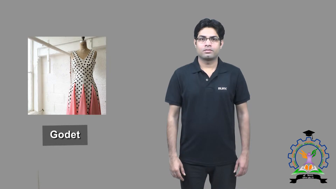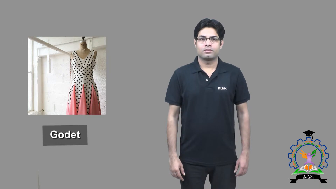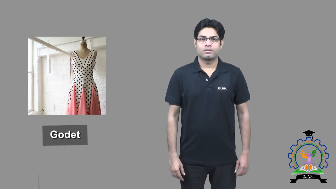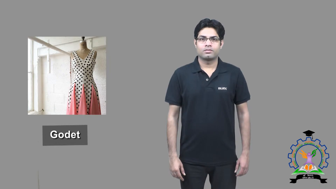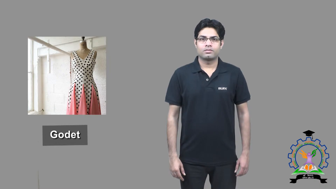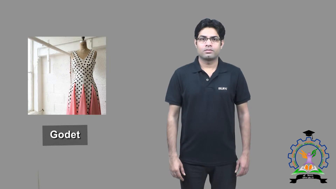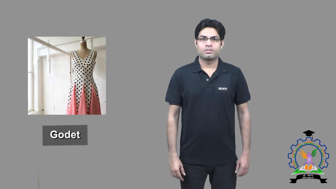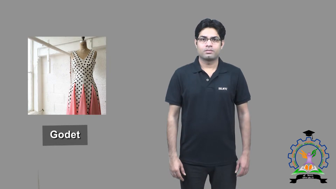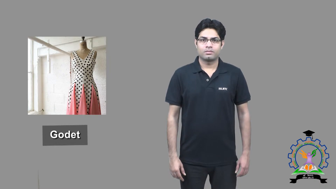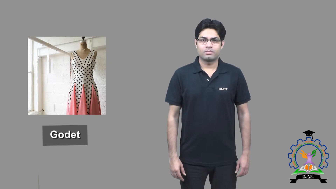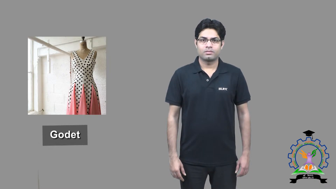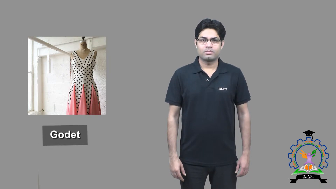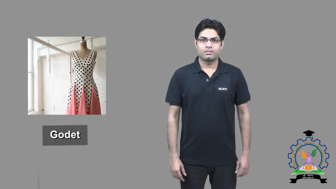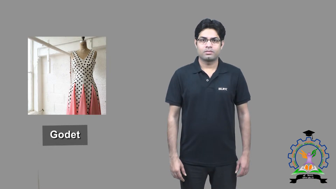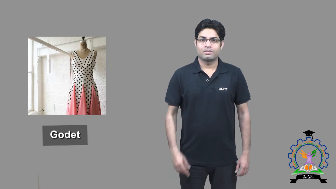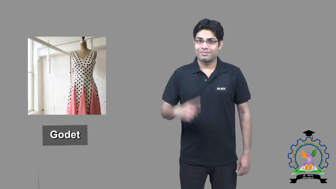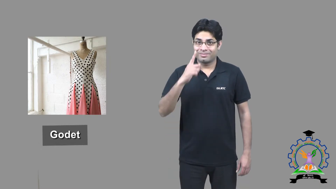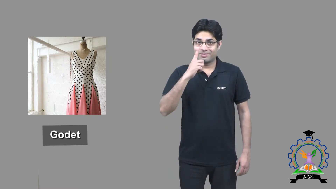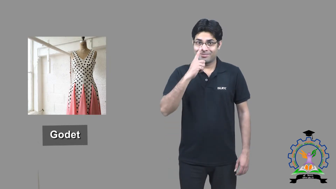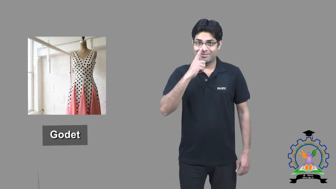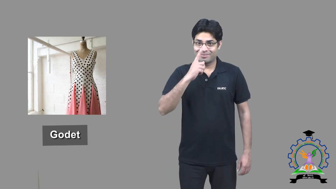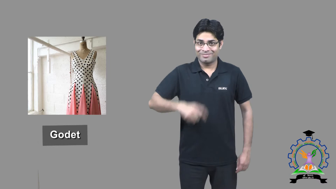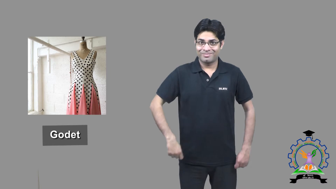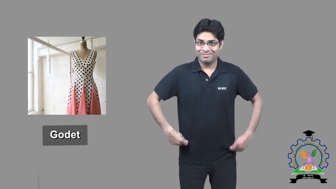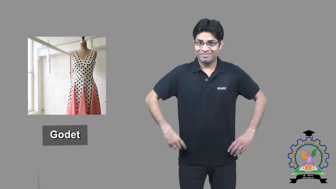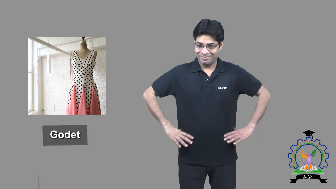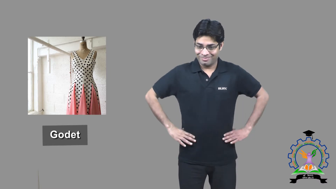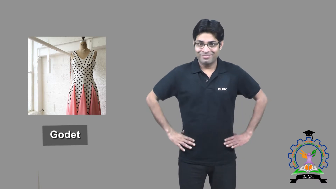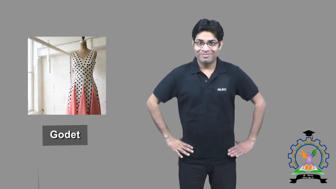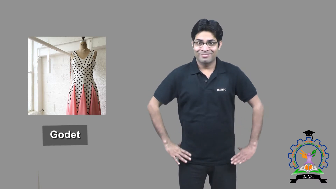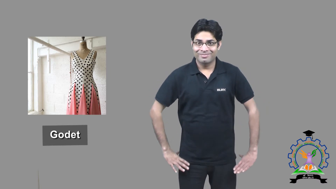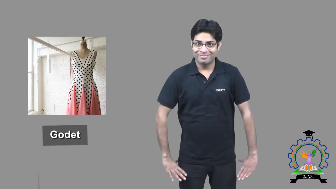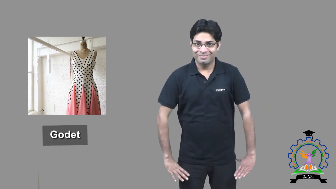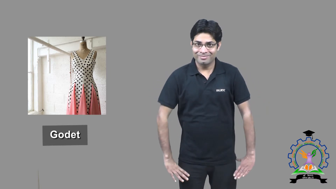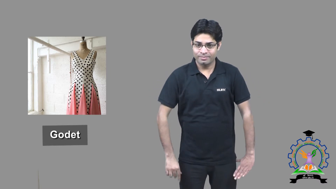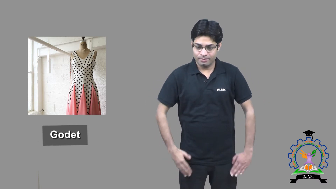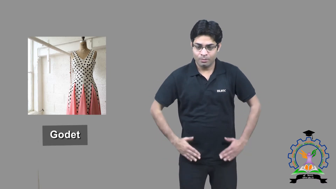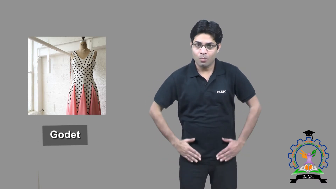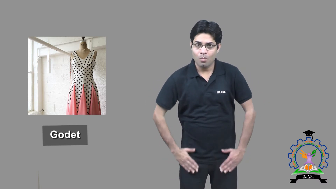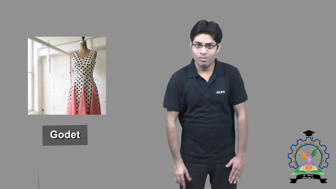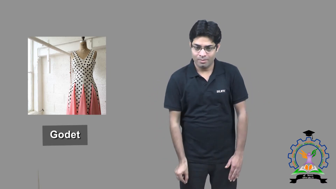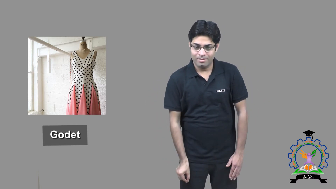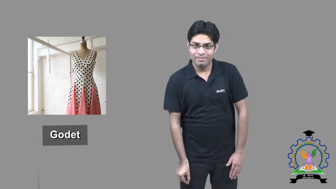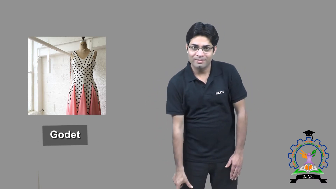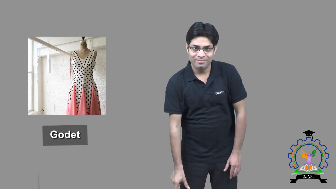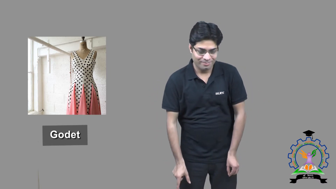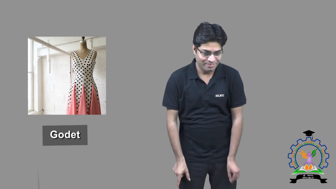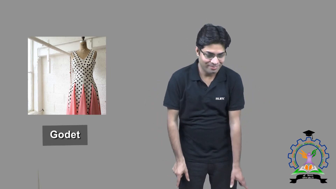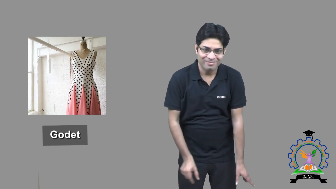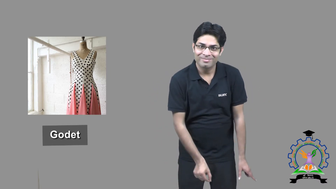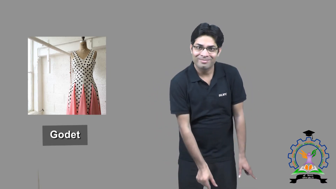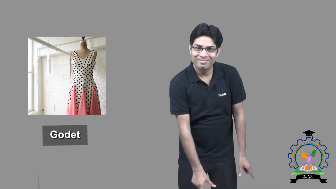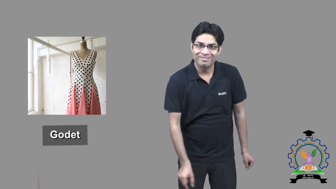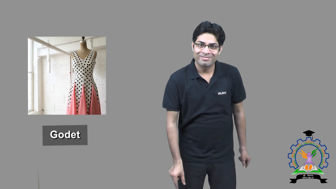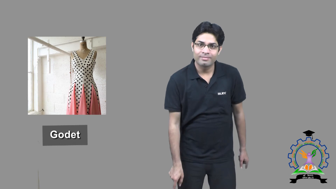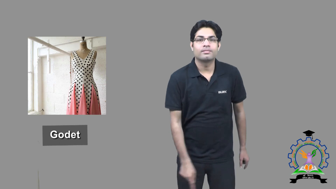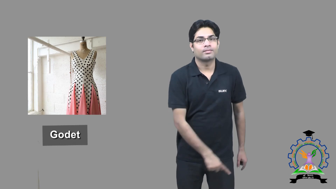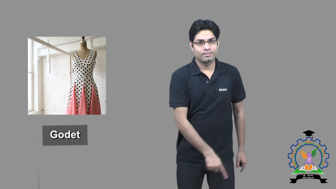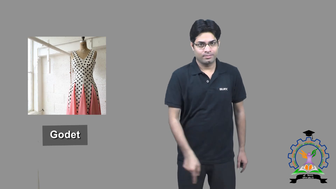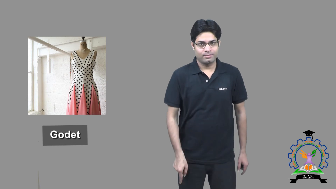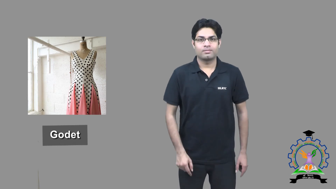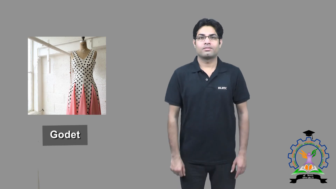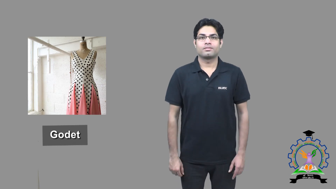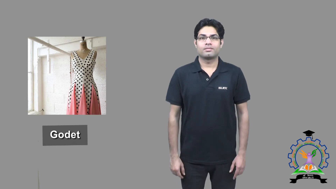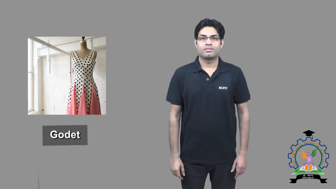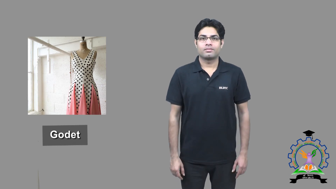Godet